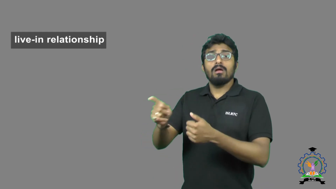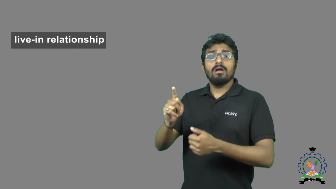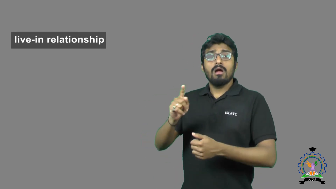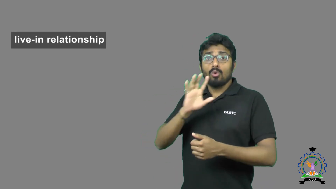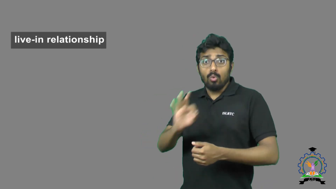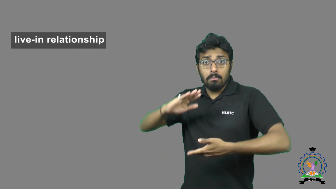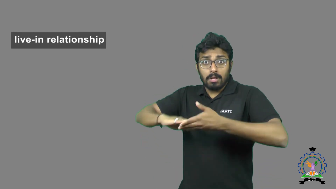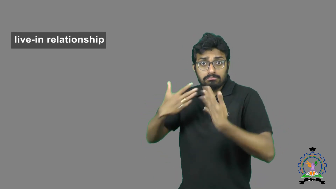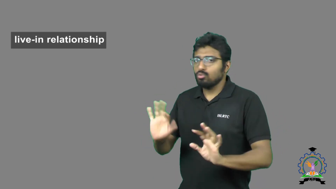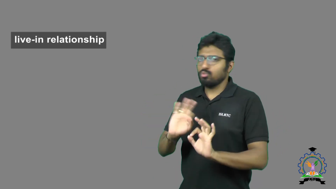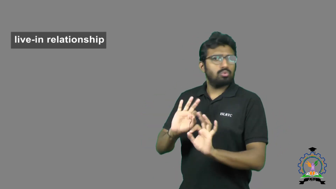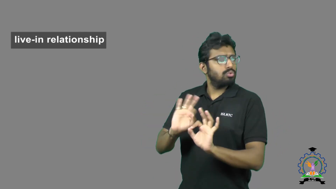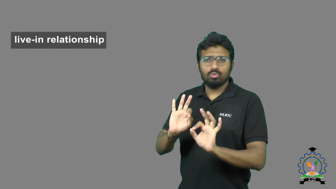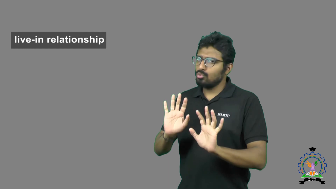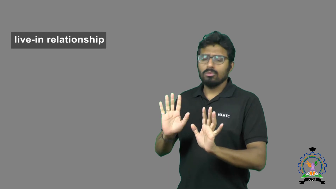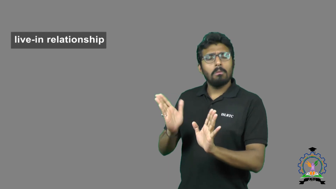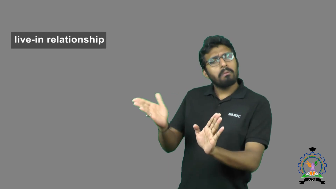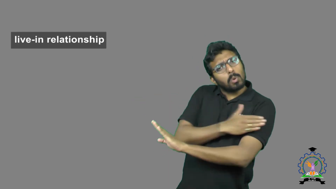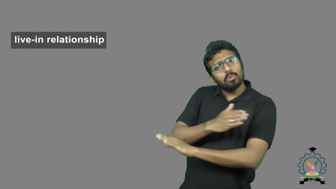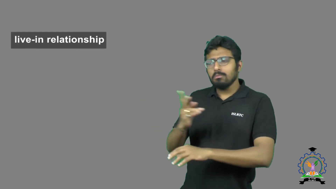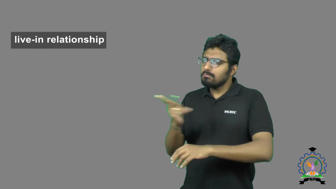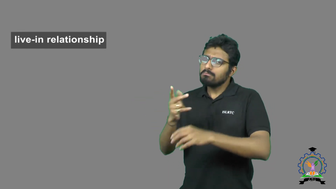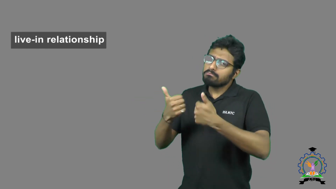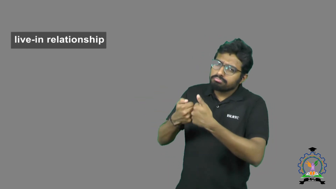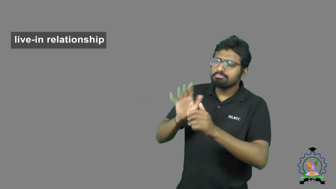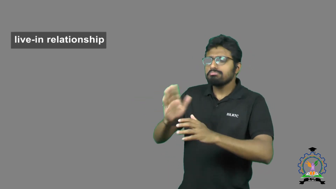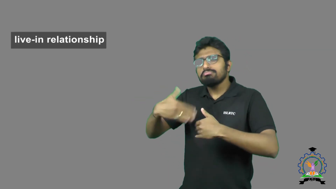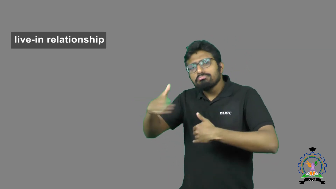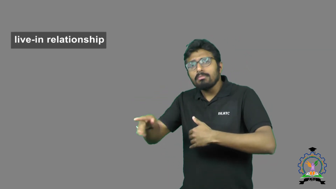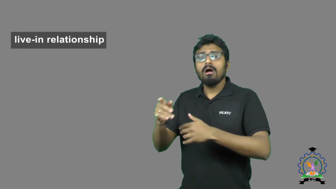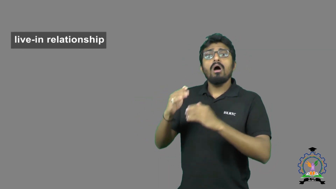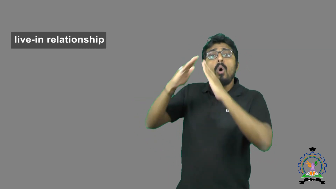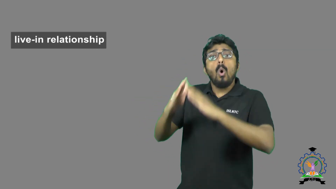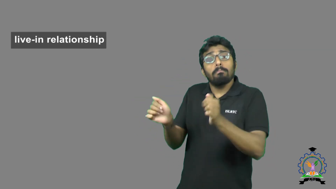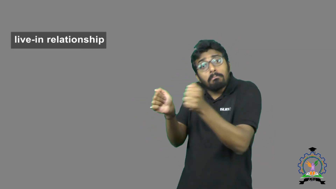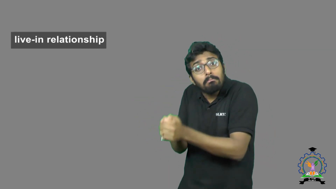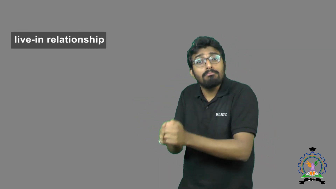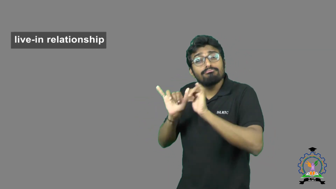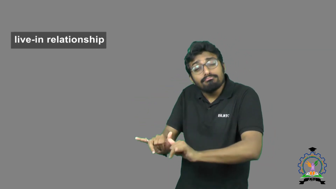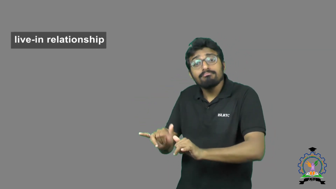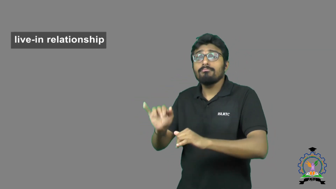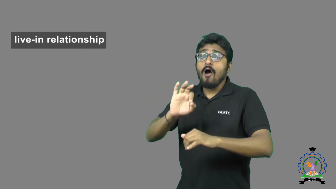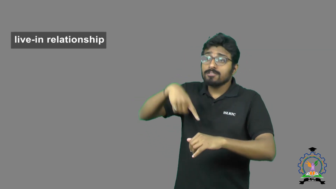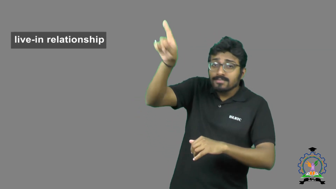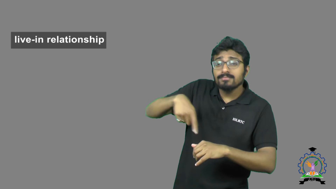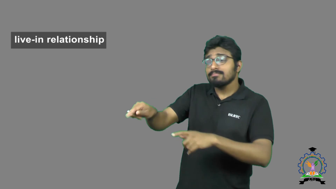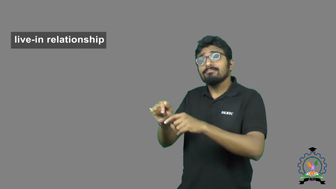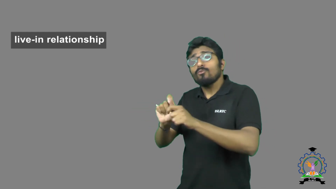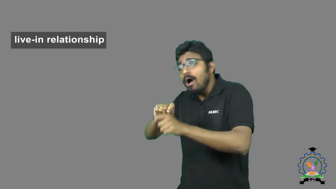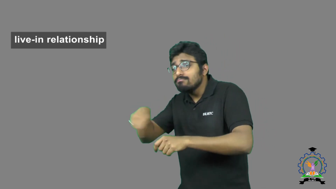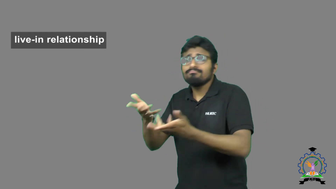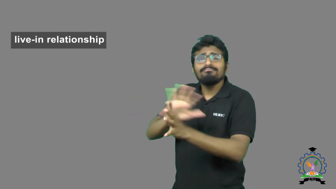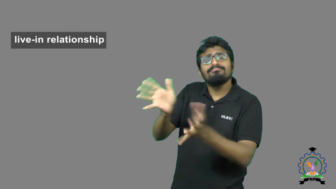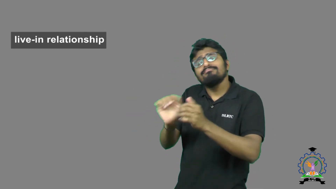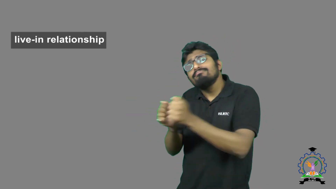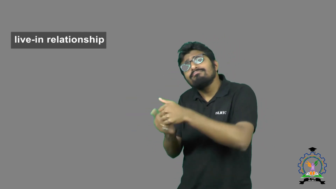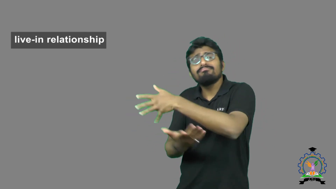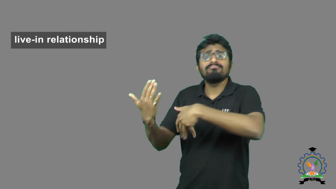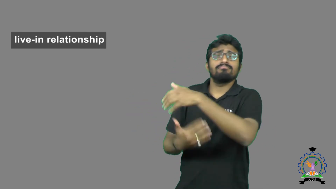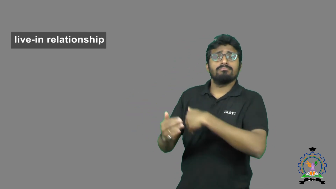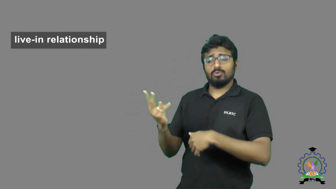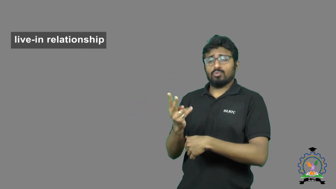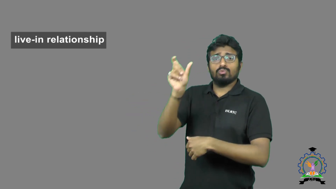live in relationship